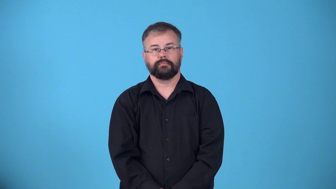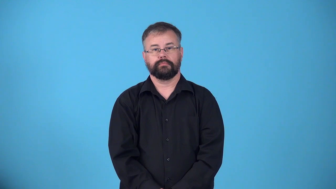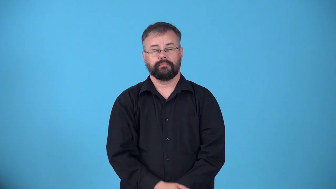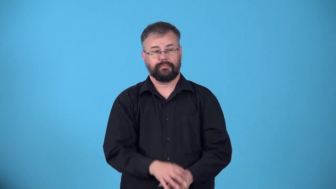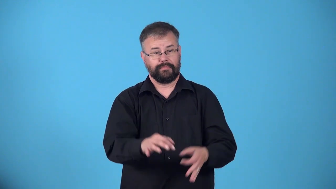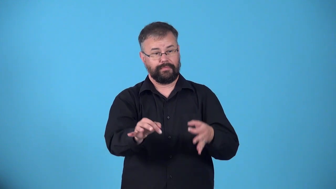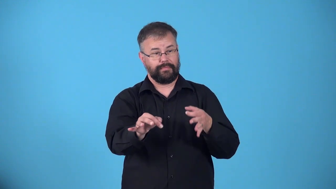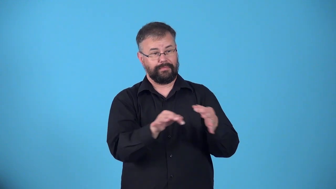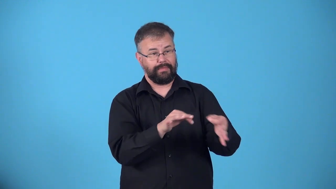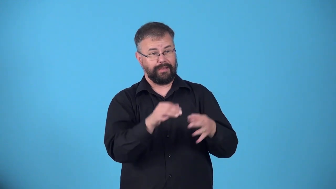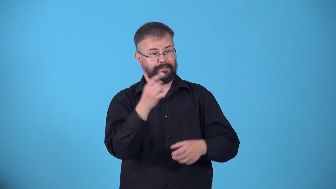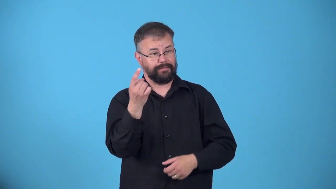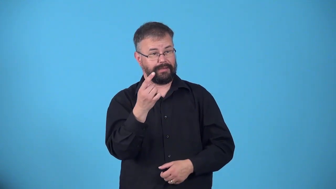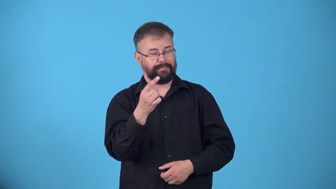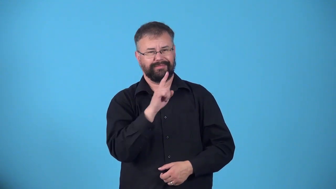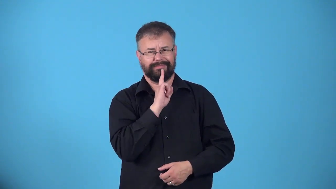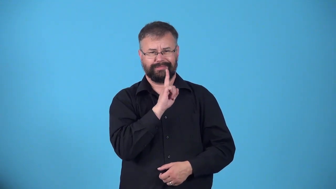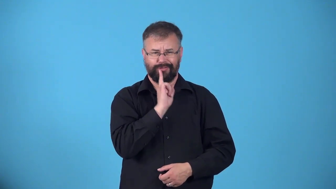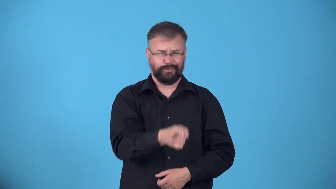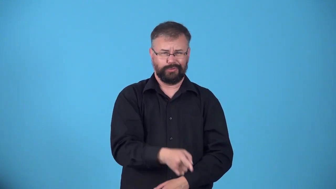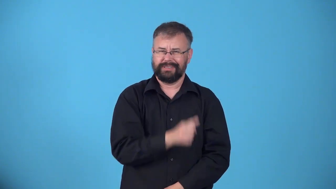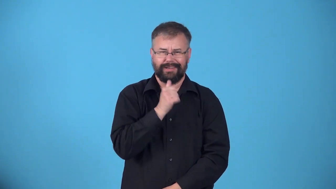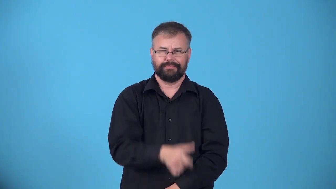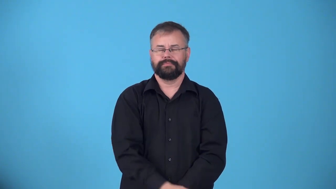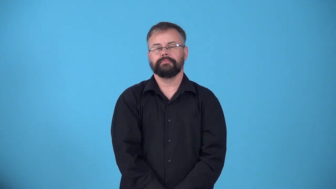line